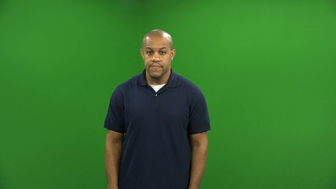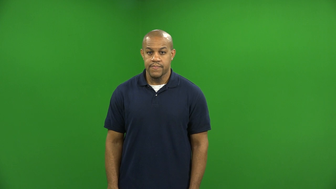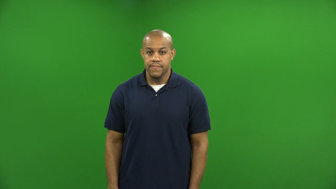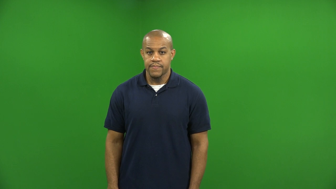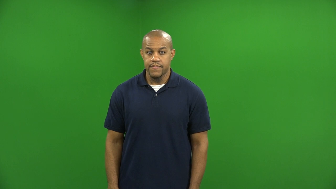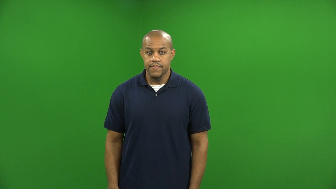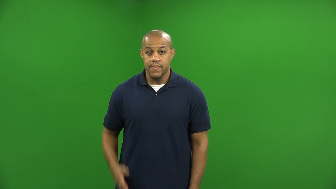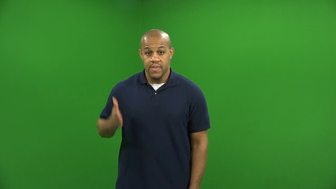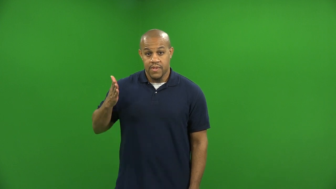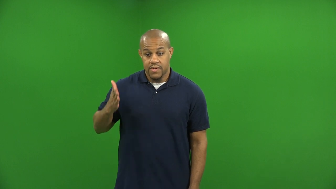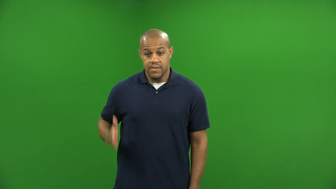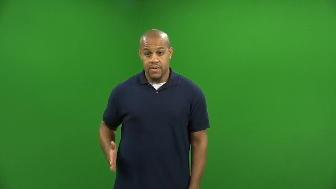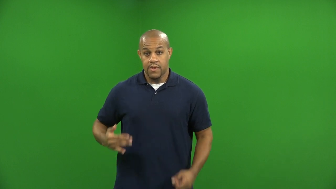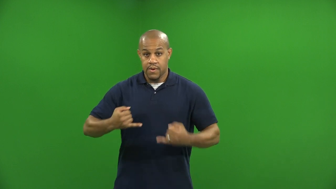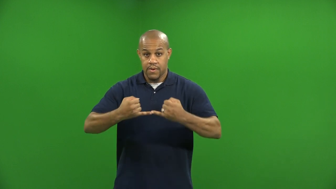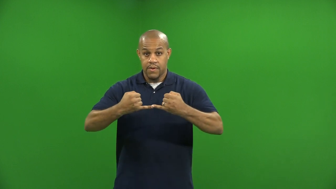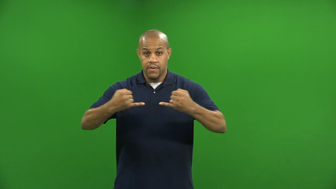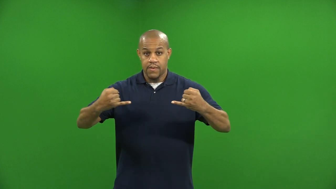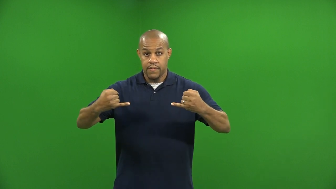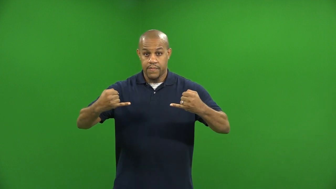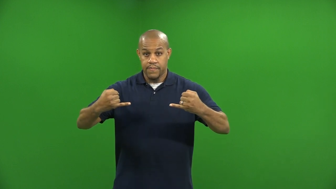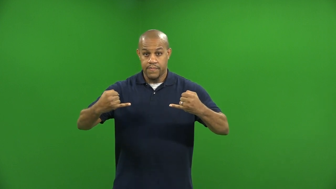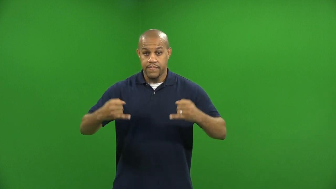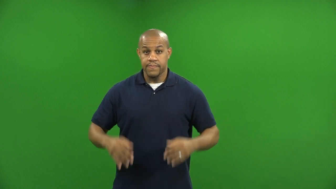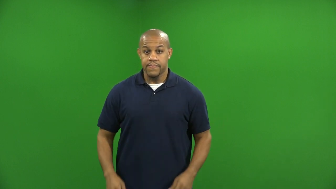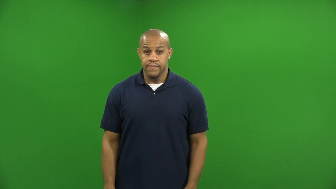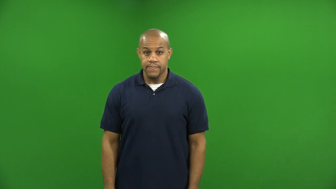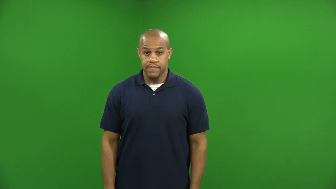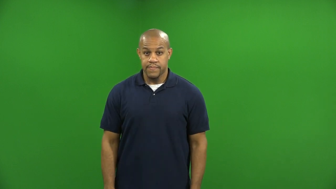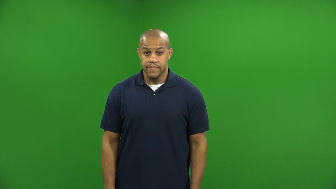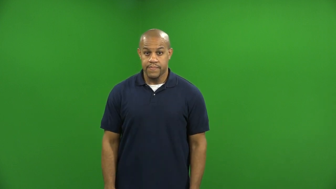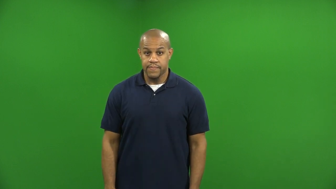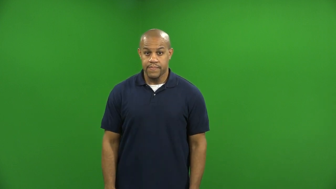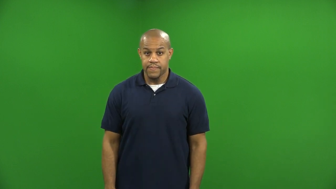Sideline